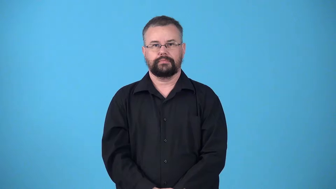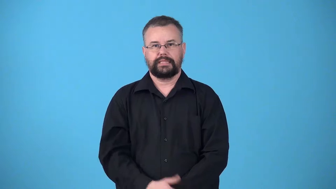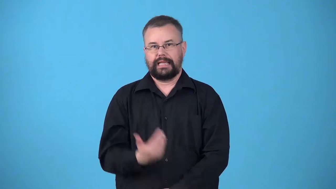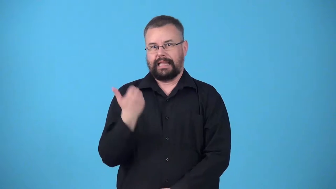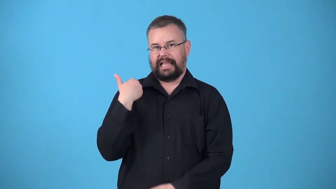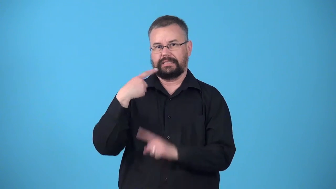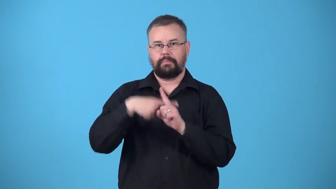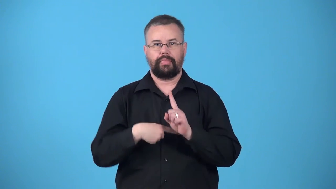ultimo-last month